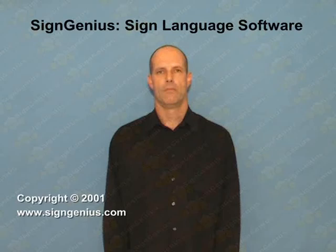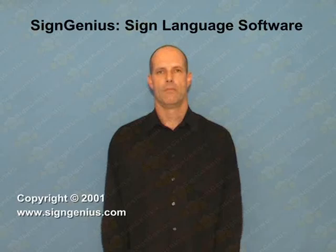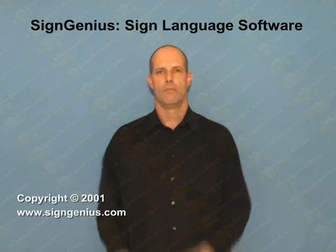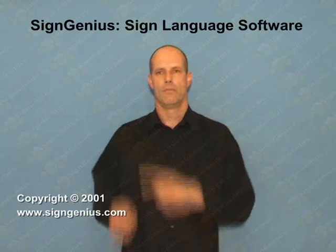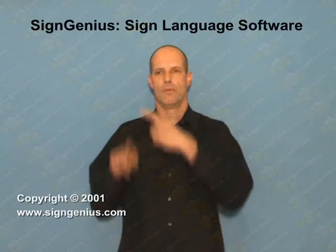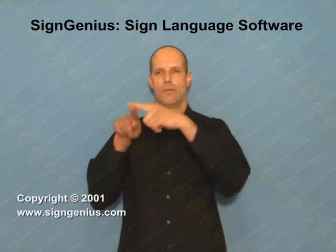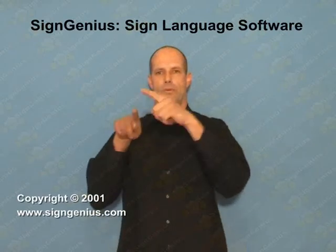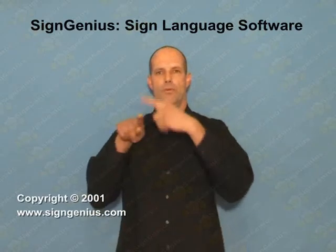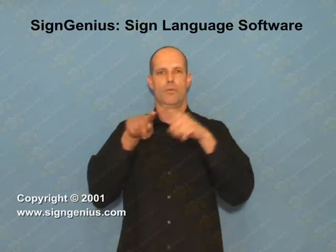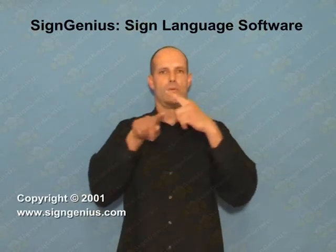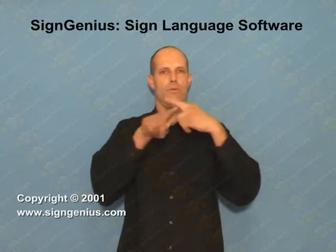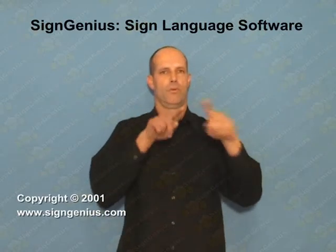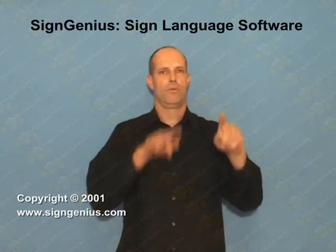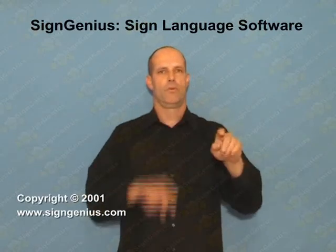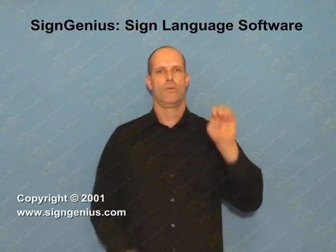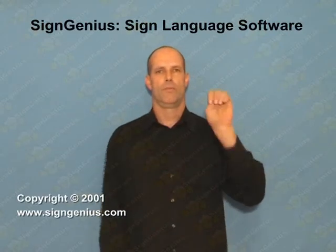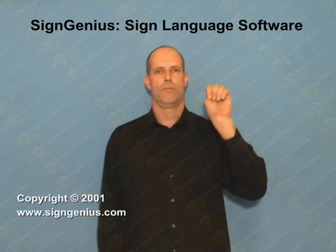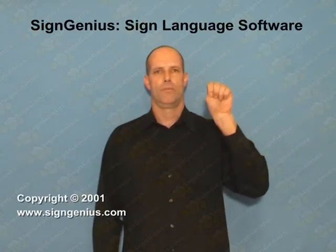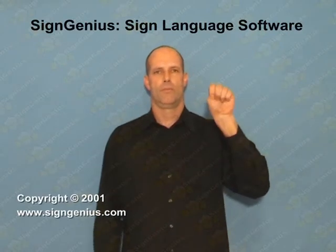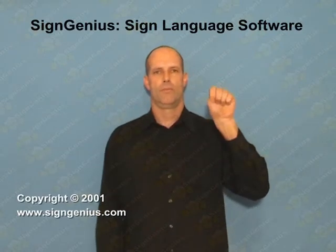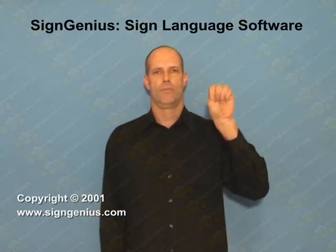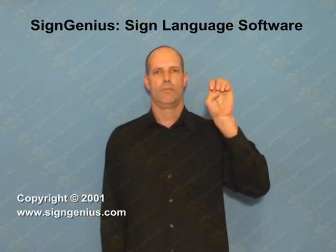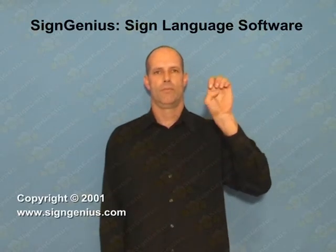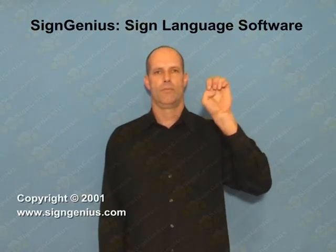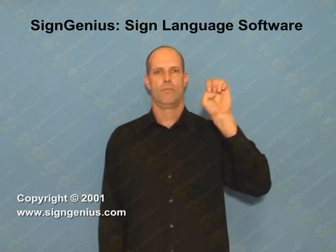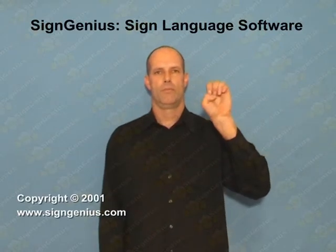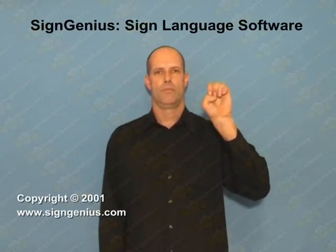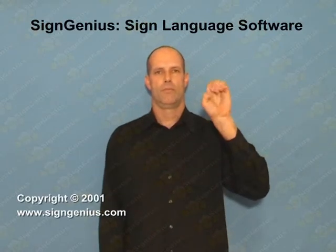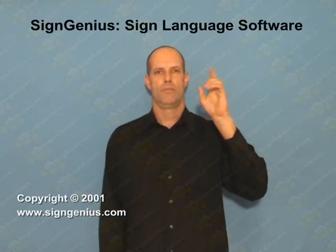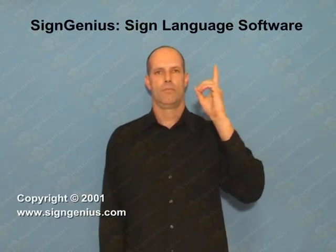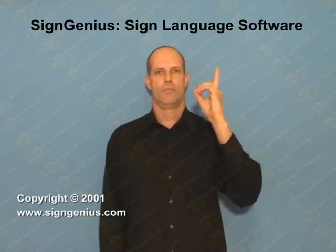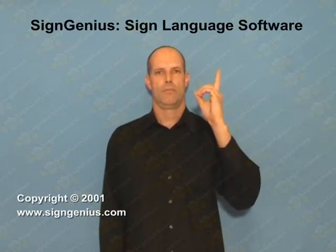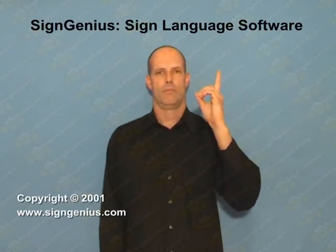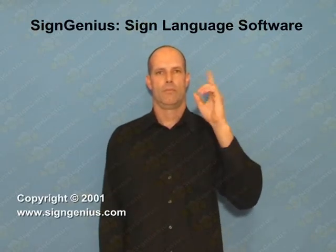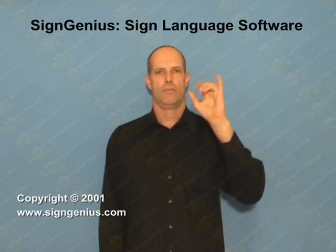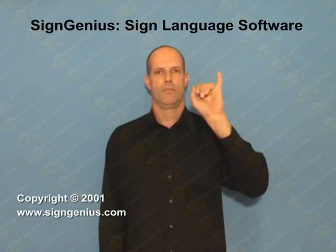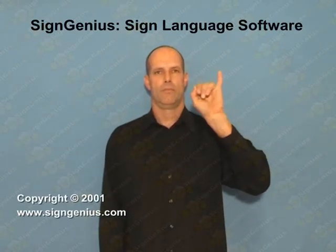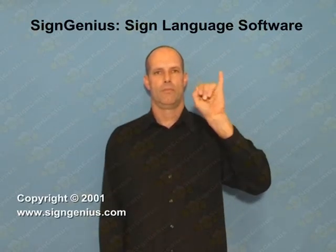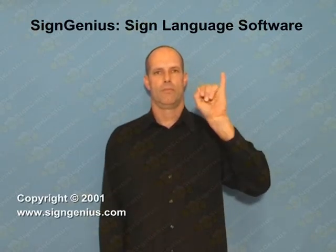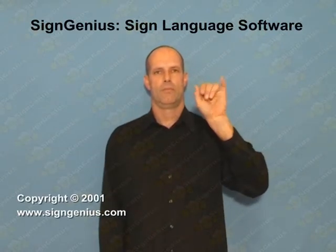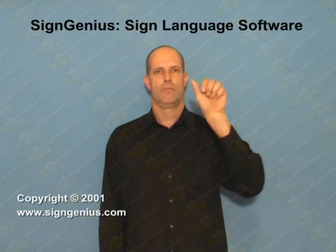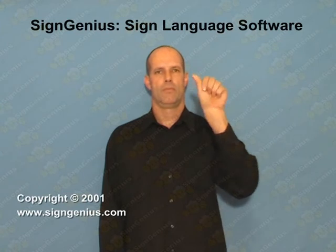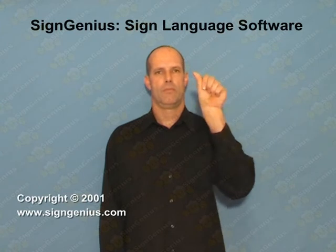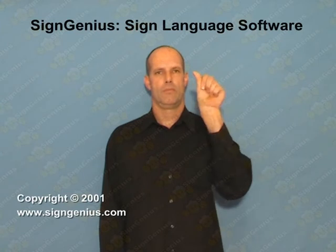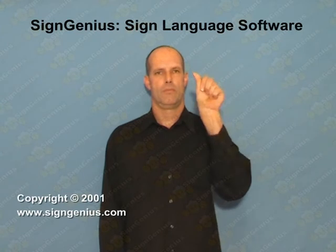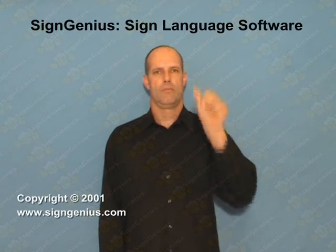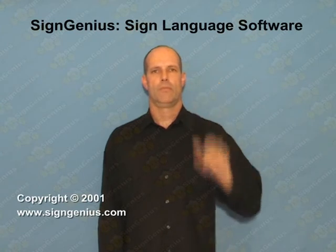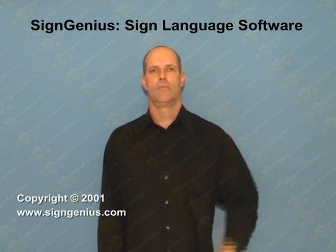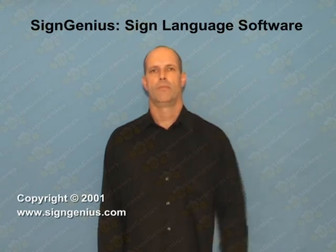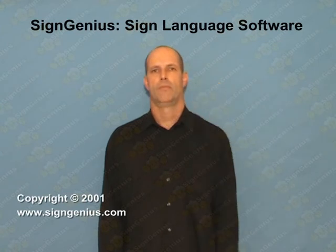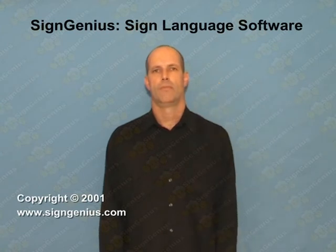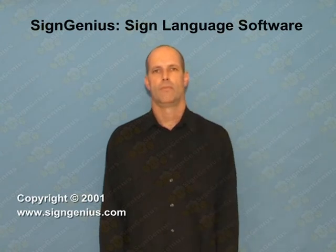HYPERMEDIA